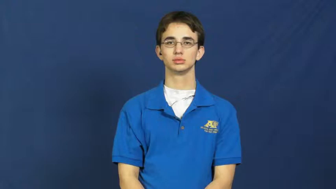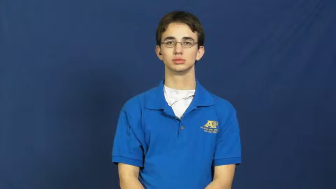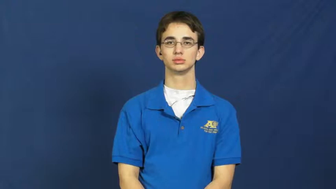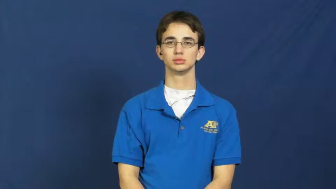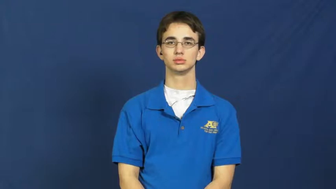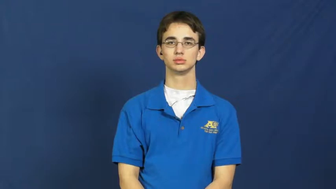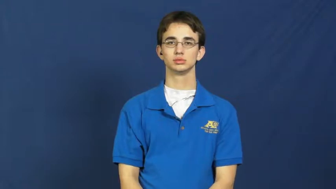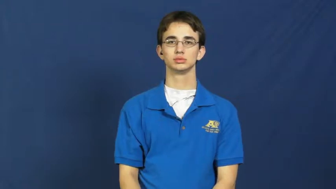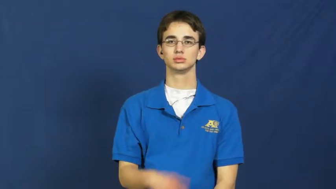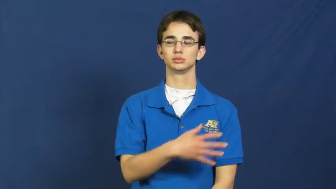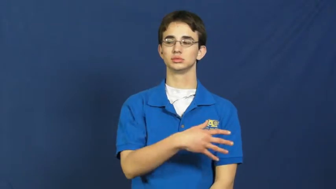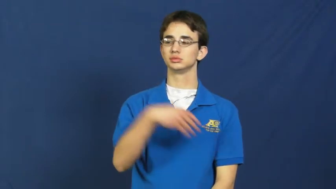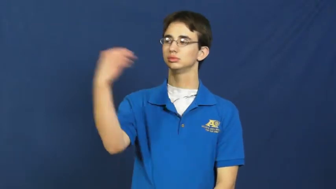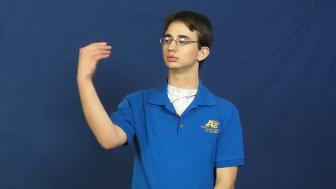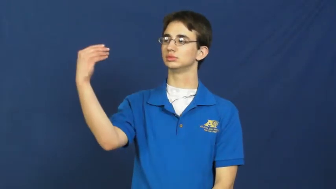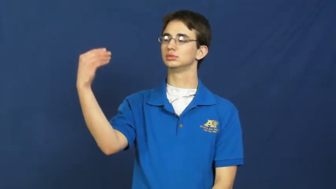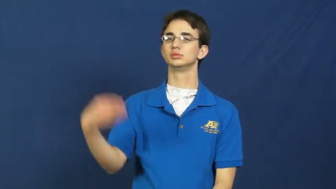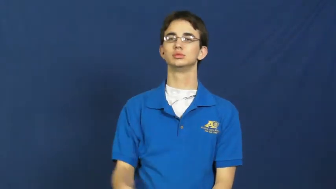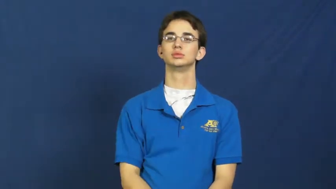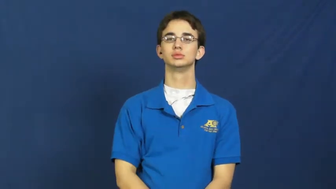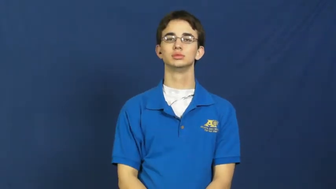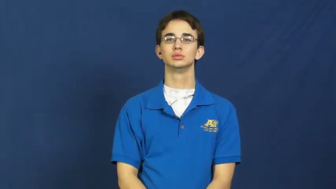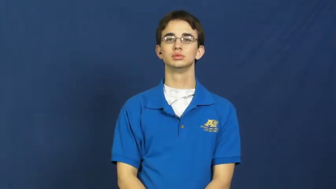depart,exodus